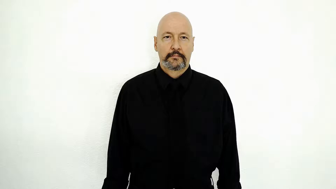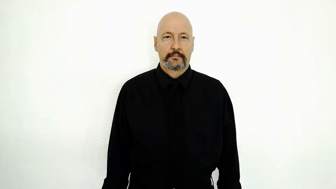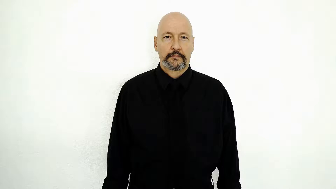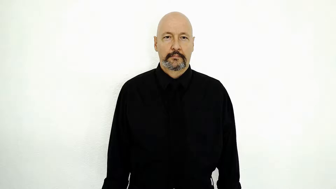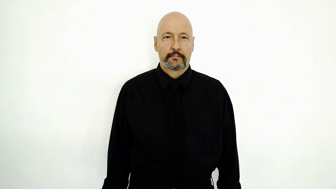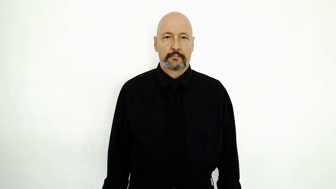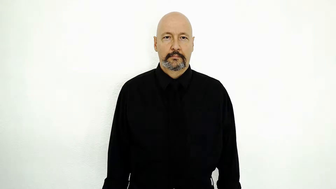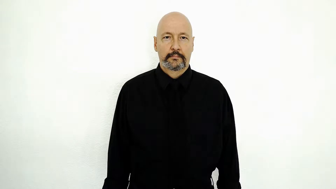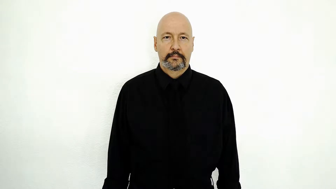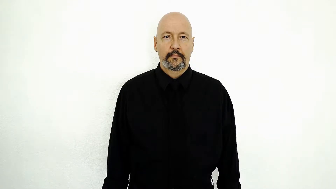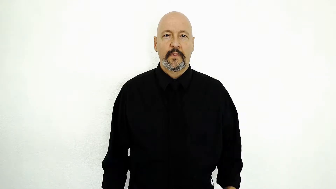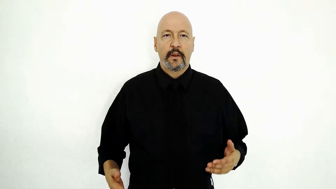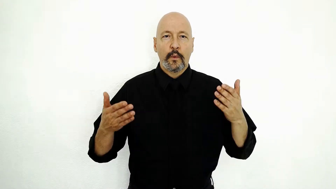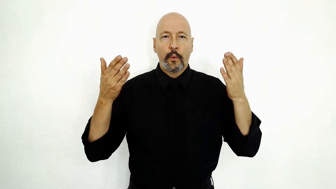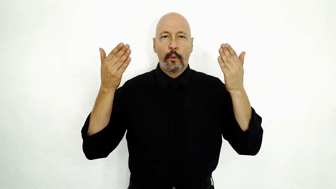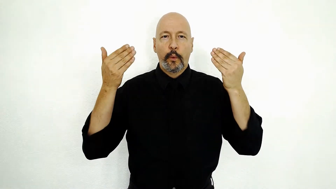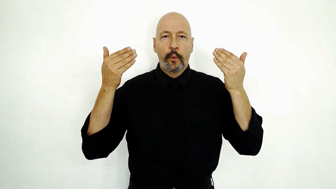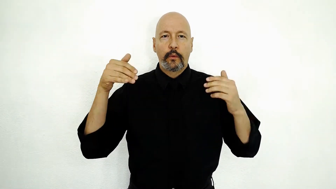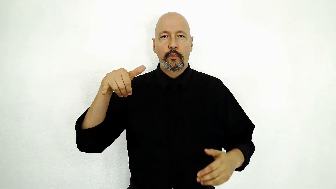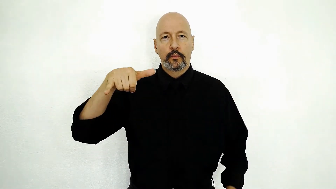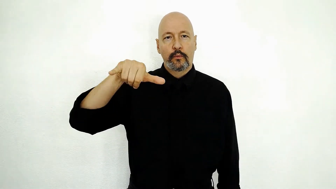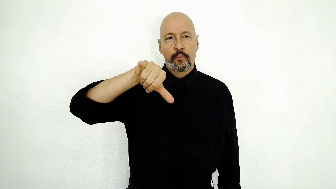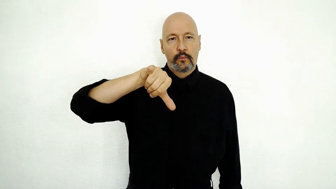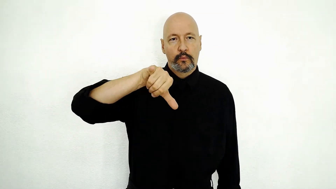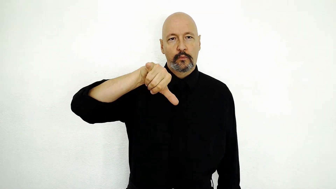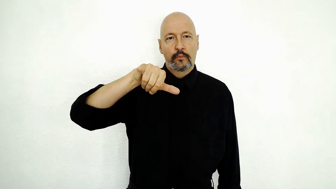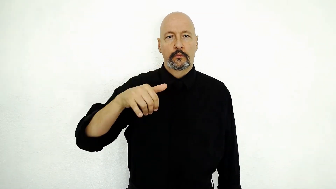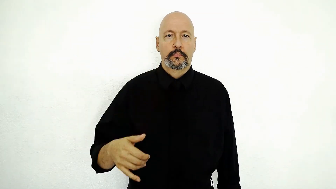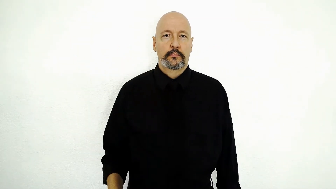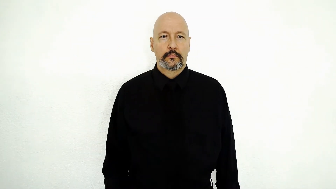coolant-[context + COOL POUR]